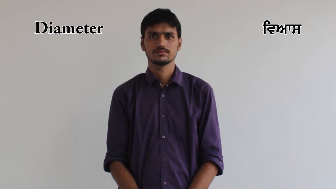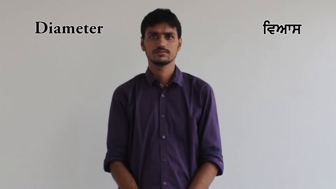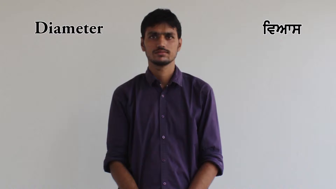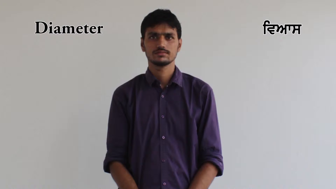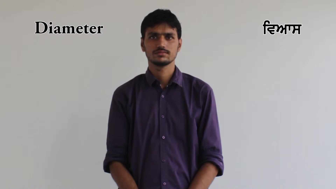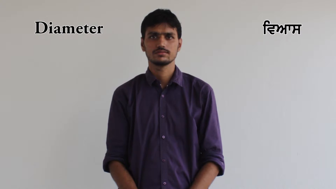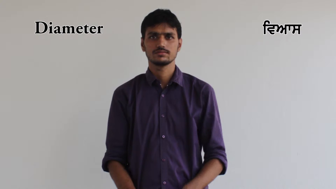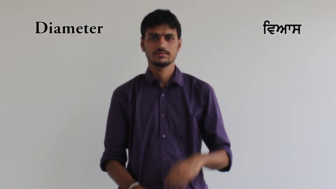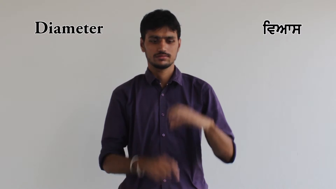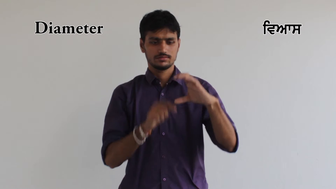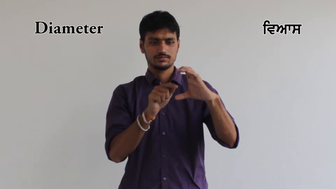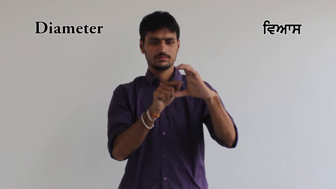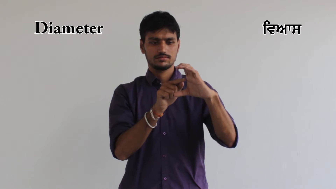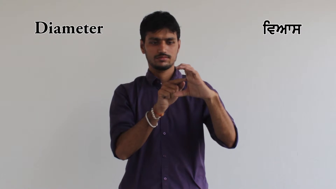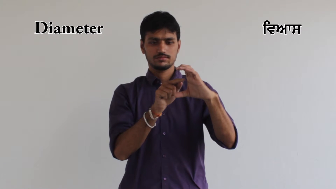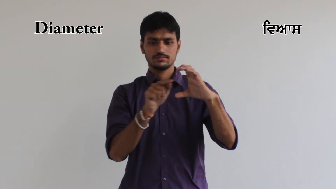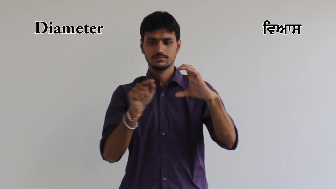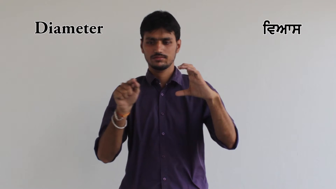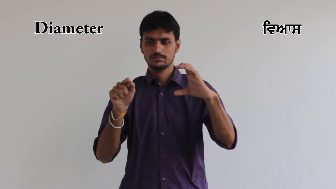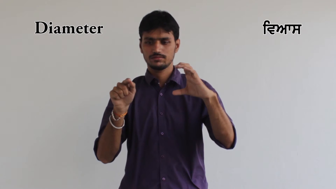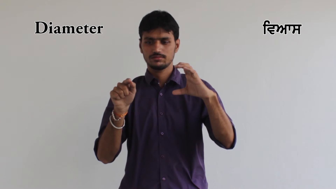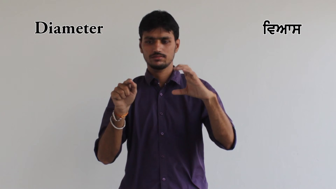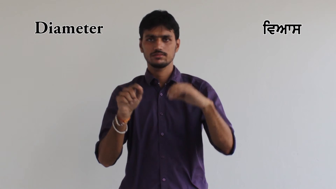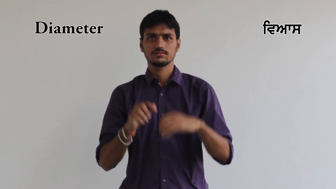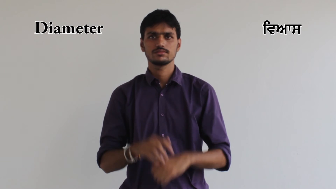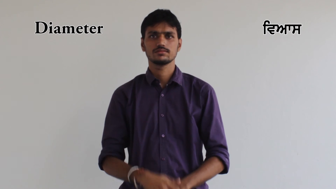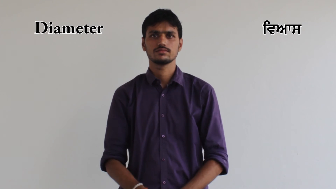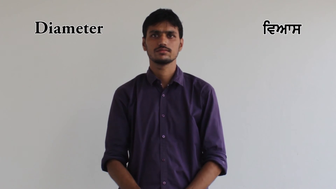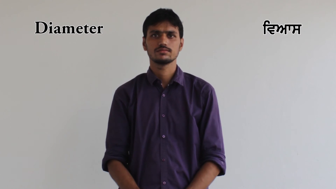Diameter